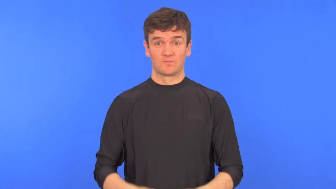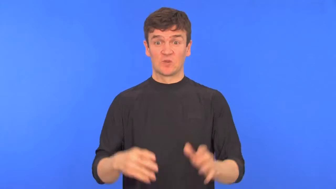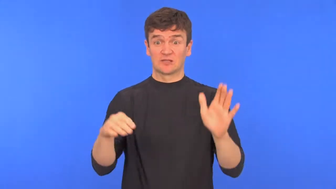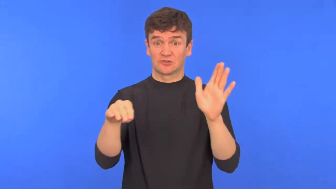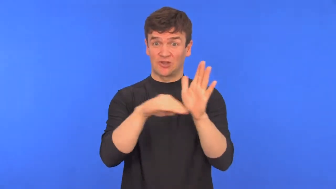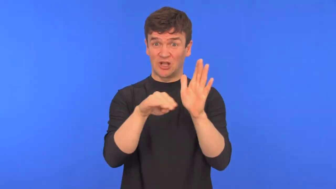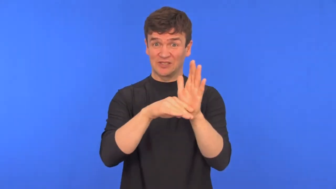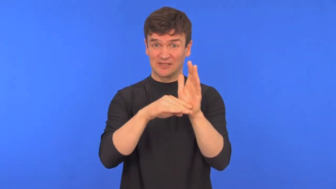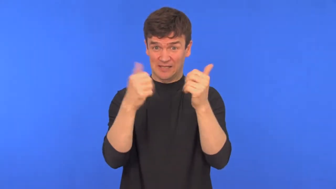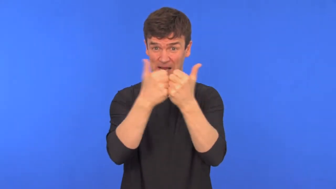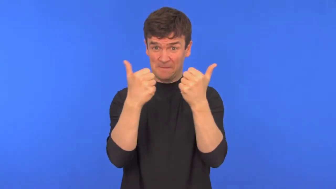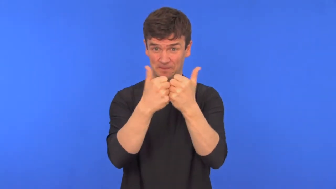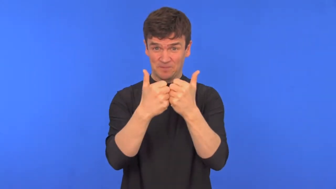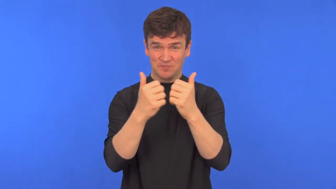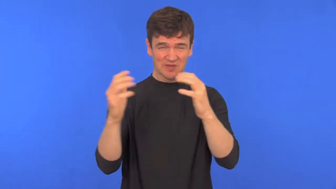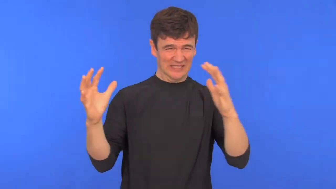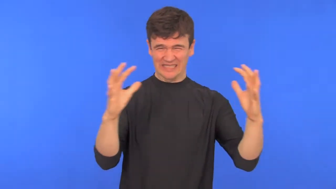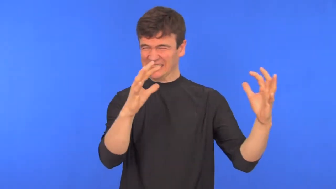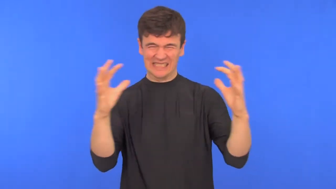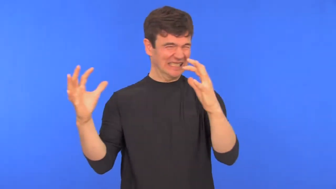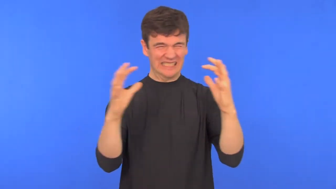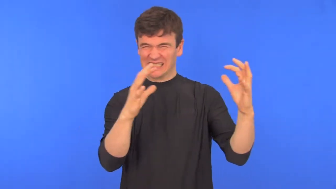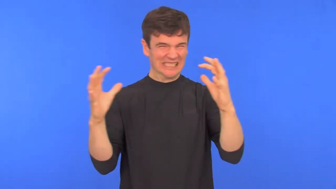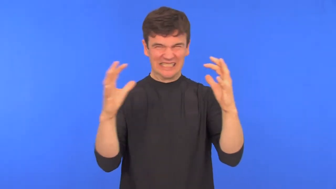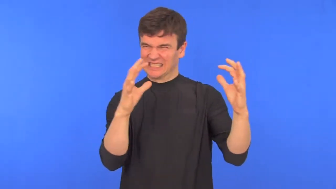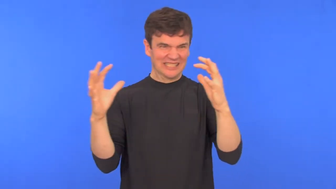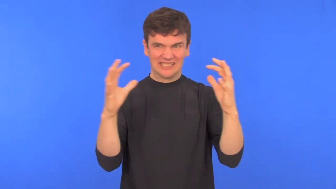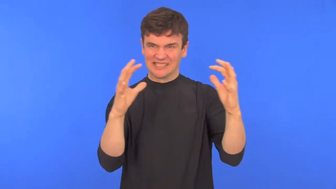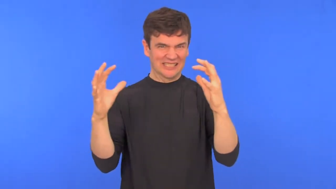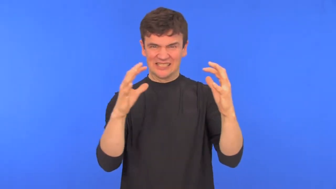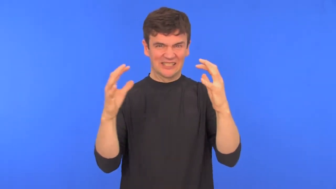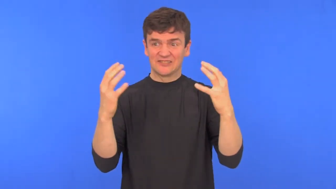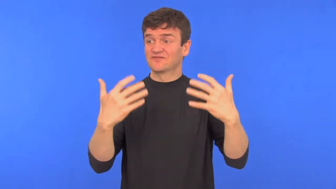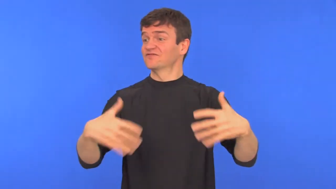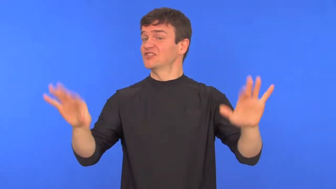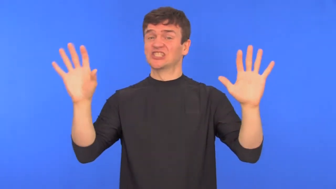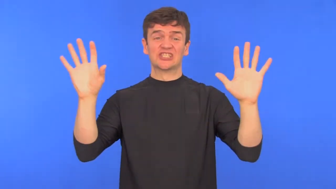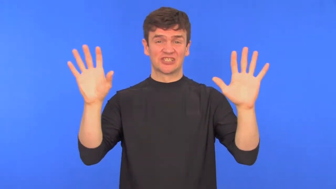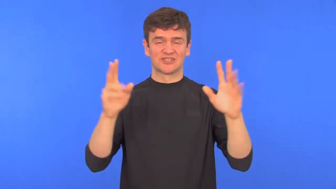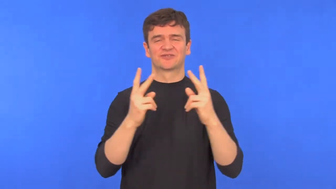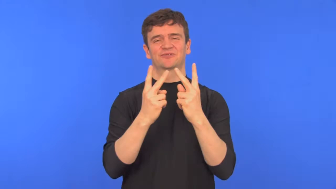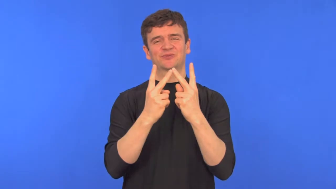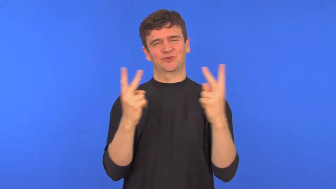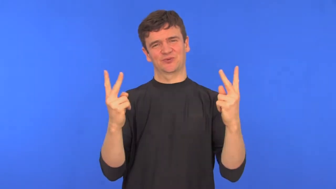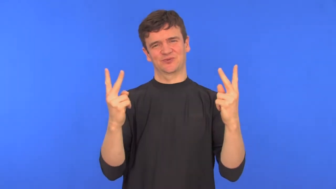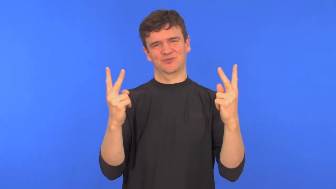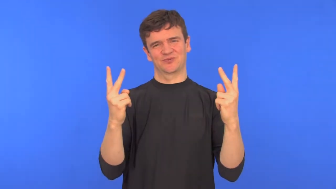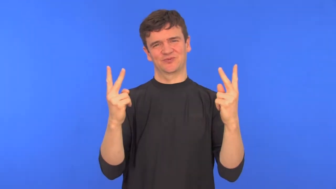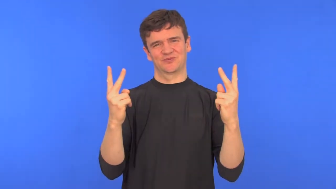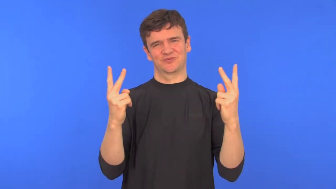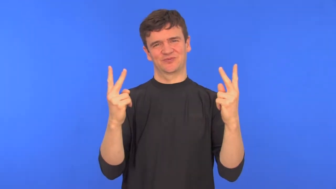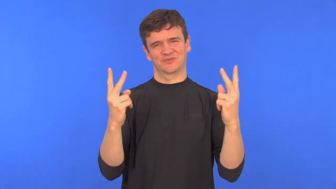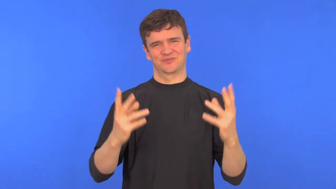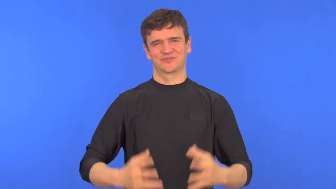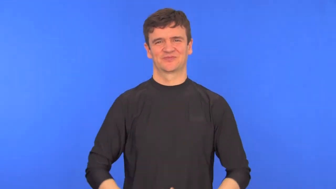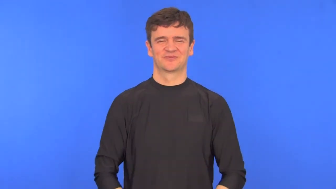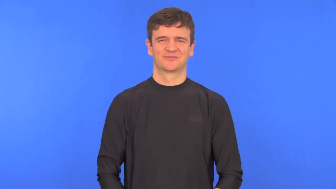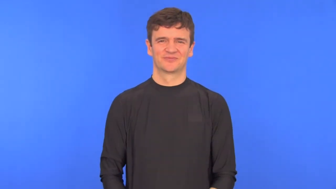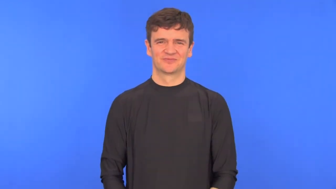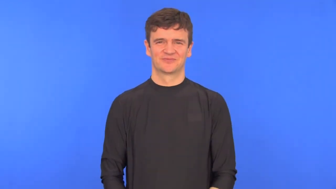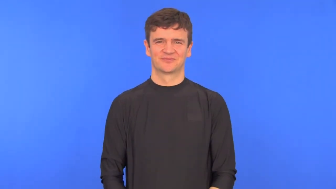DRAW